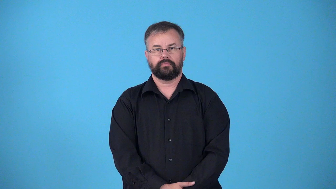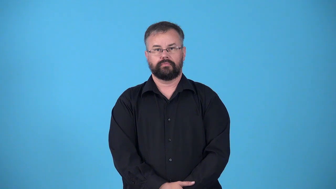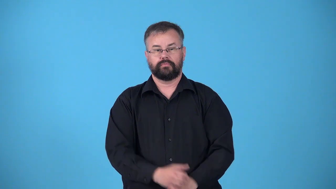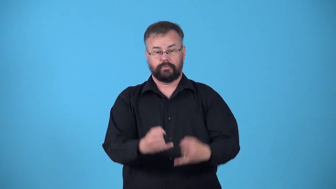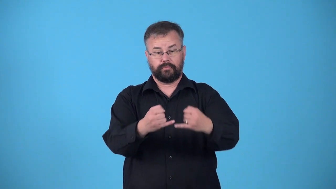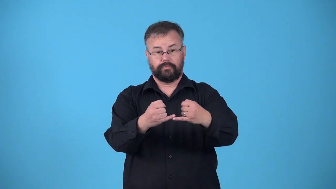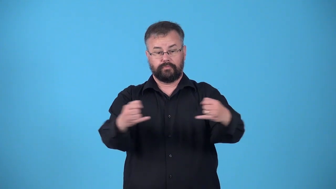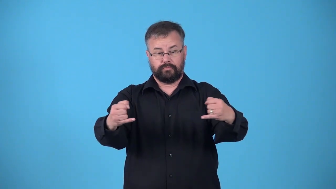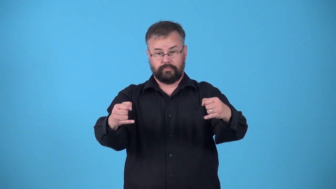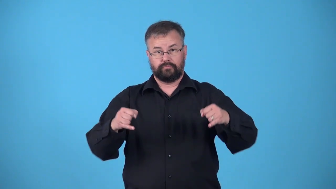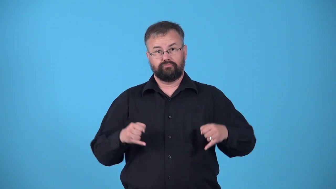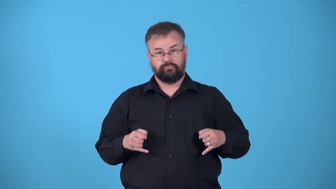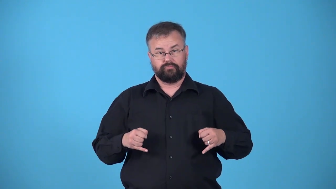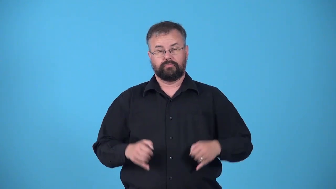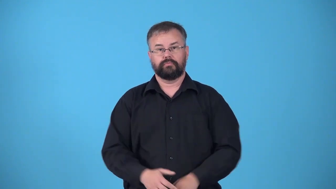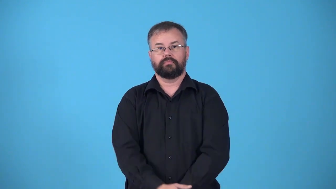mark off an area